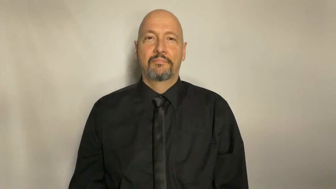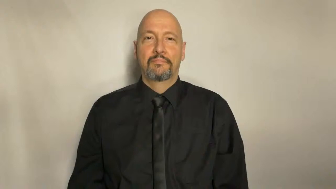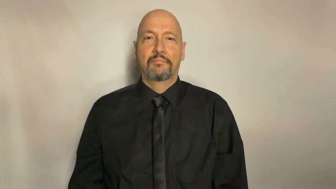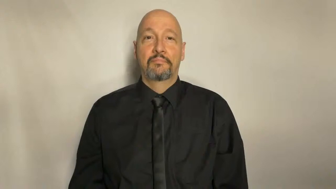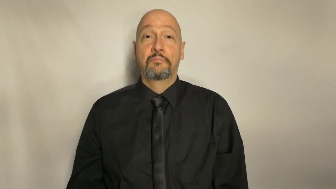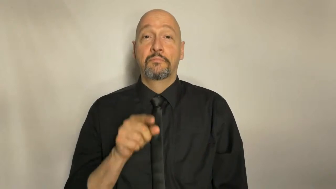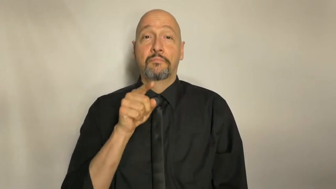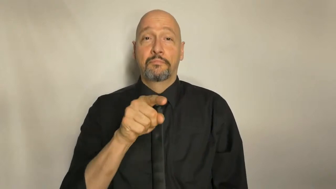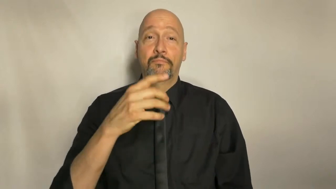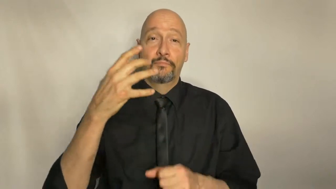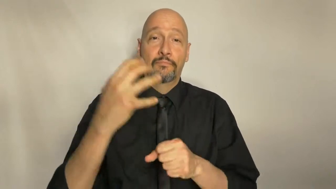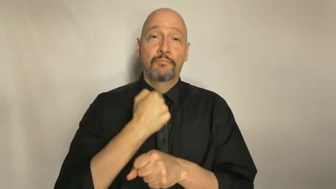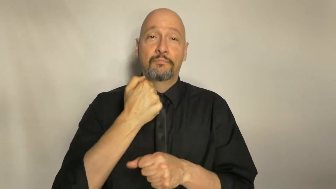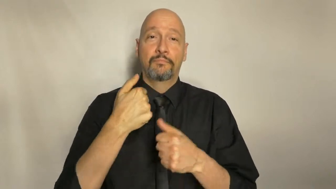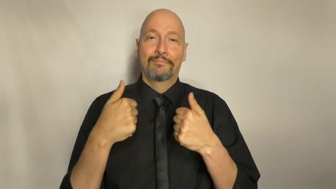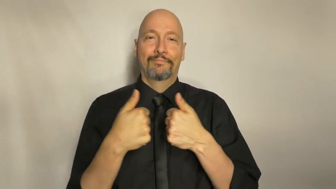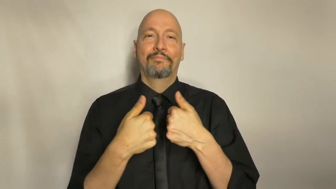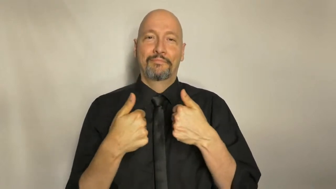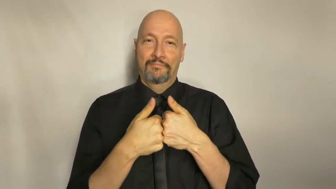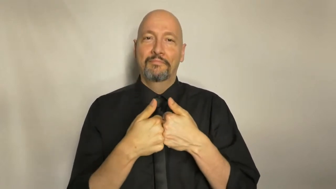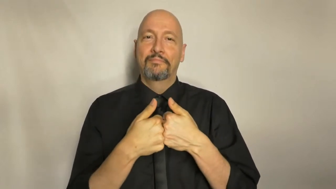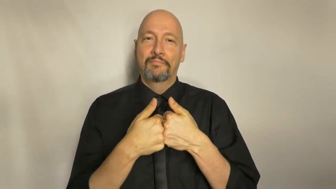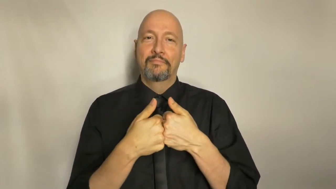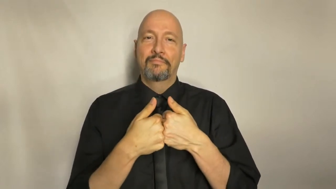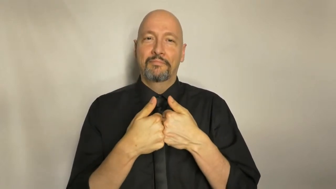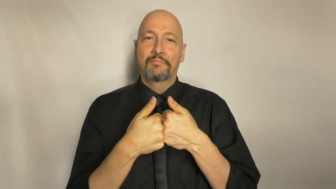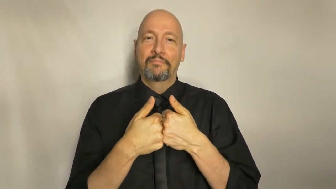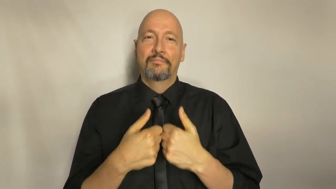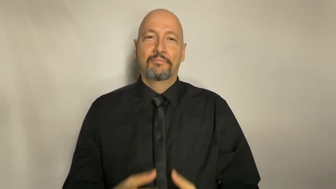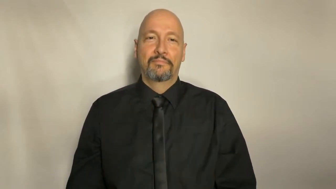you win game?